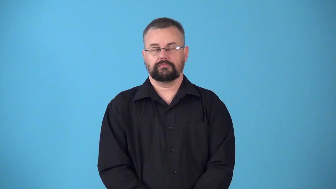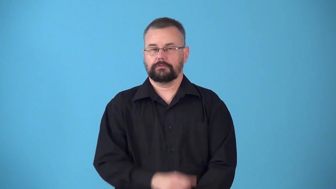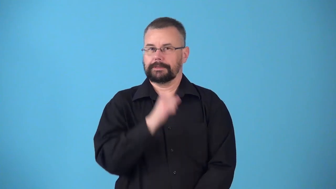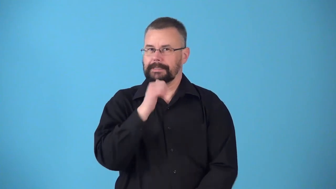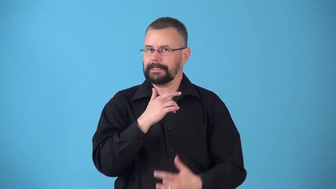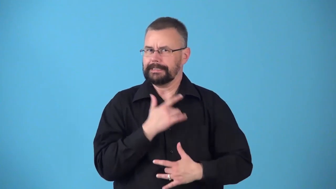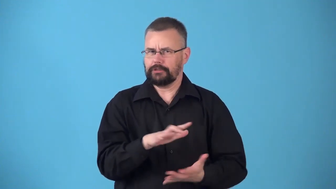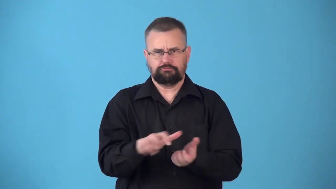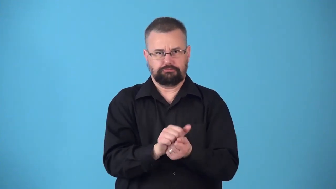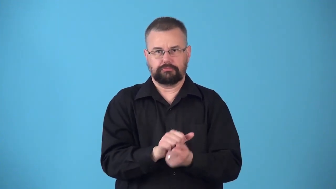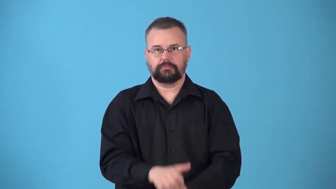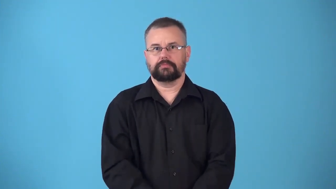nondestructive